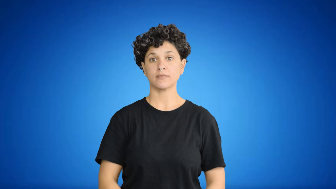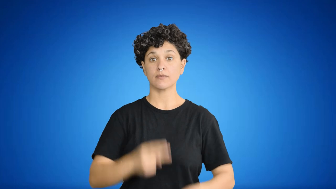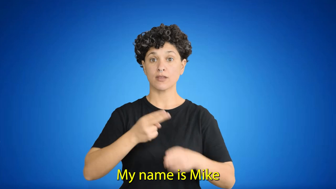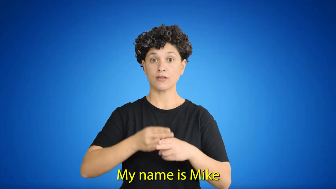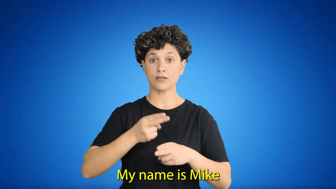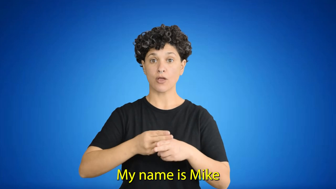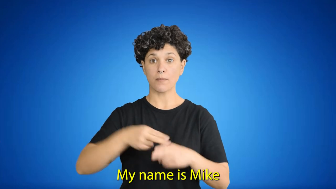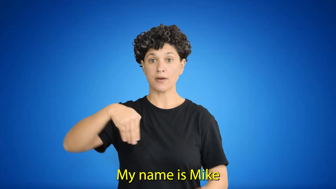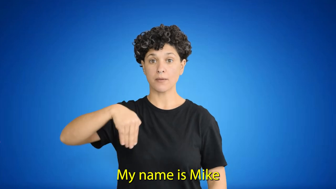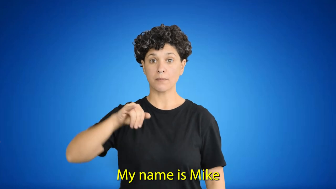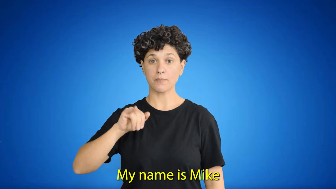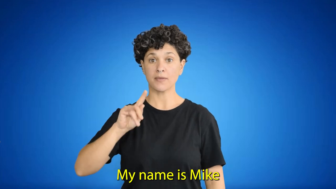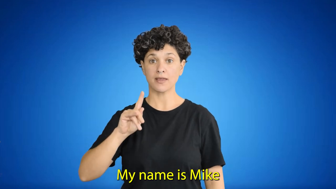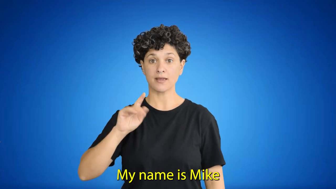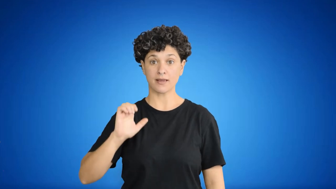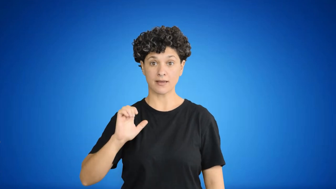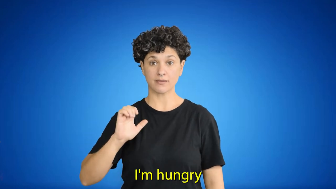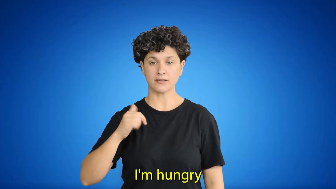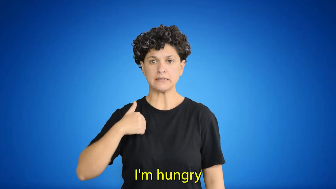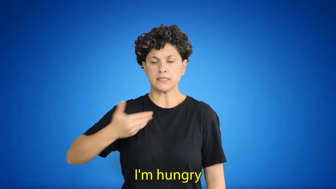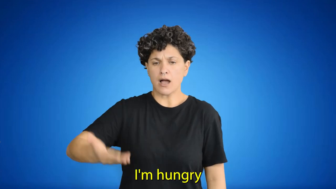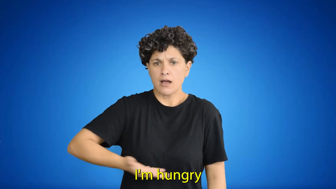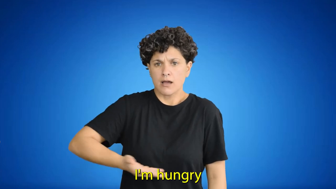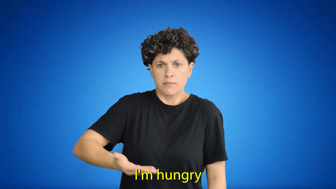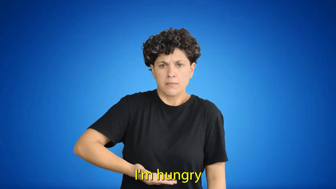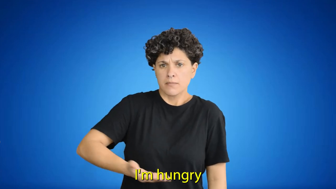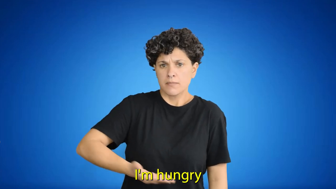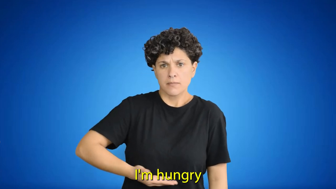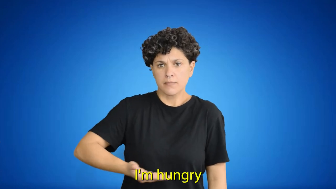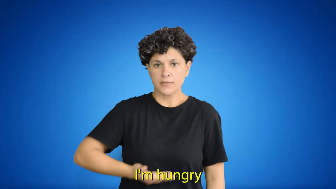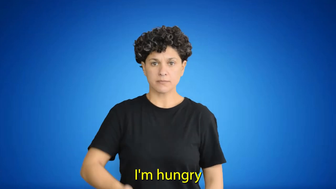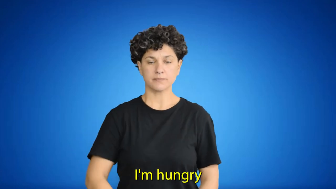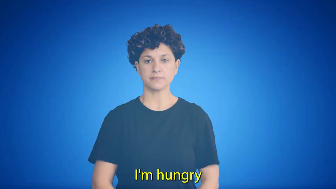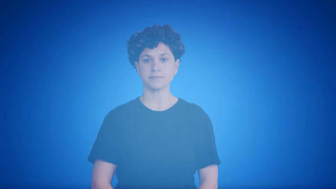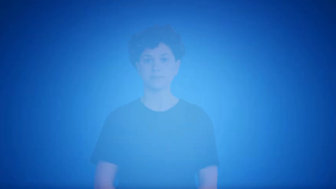Hungry